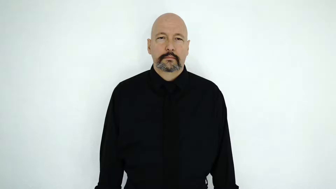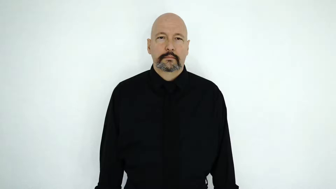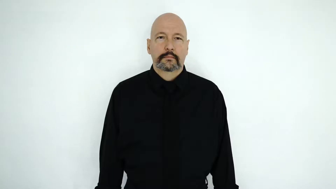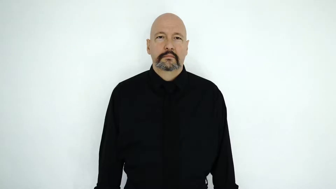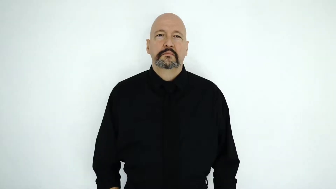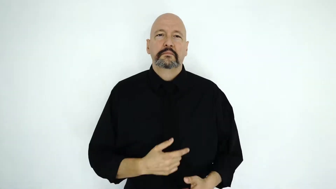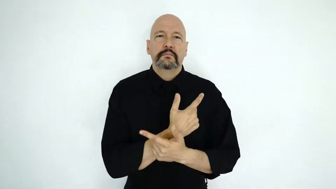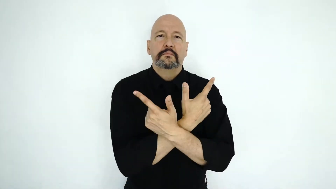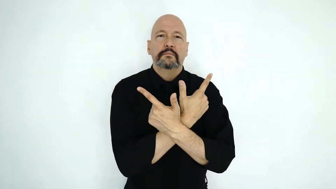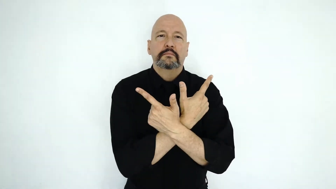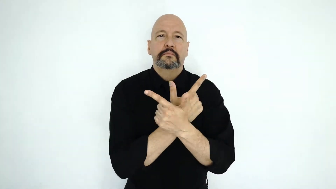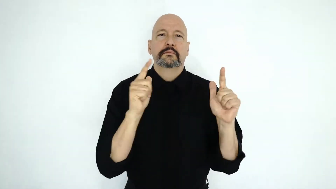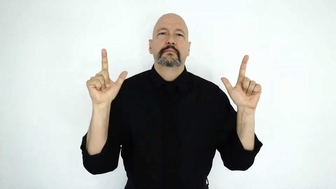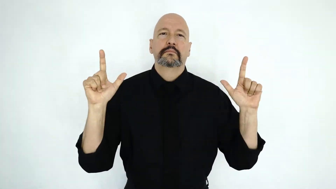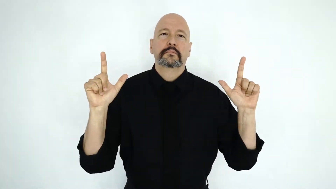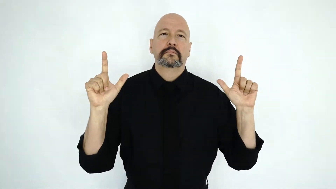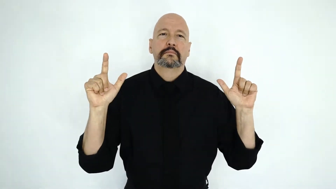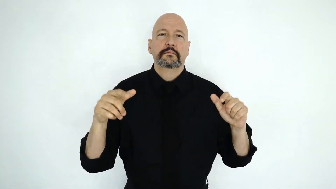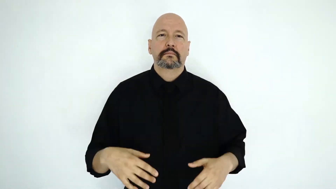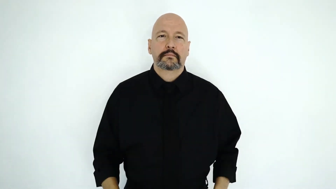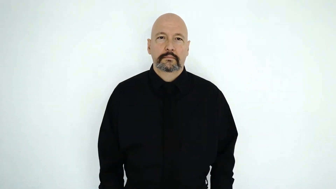liberal [L-hand-initialized-version]